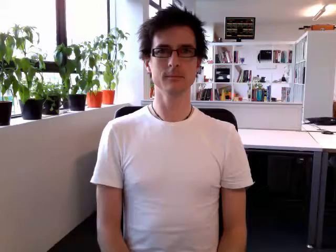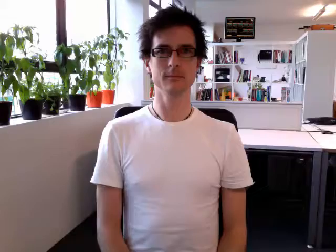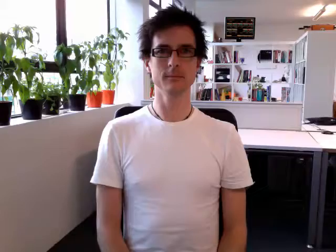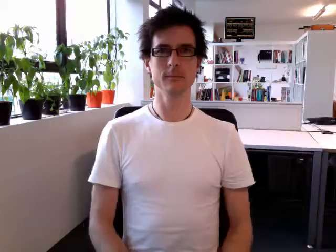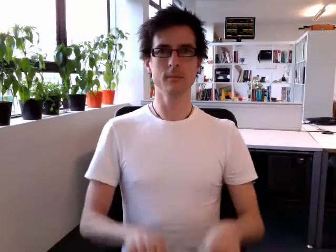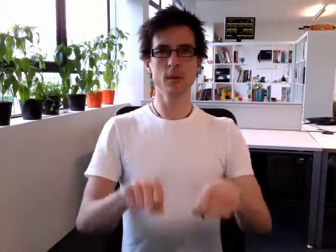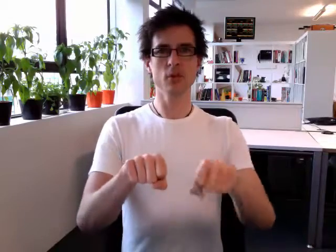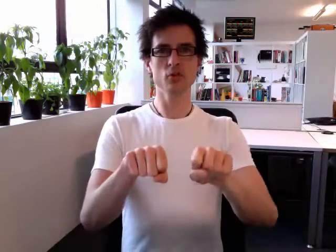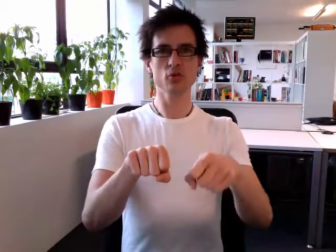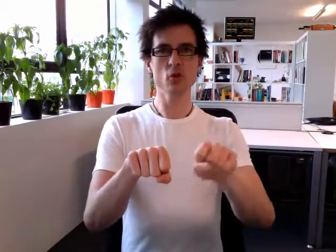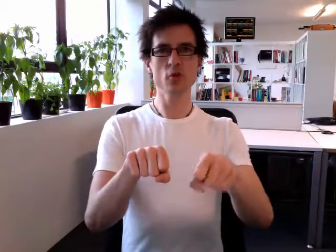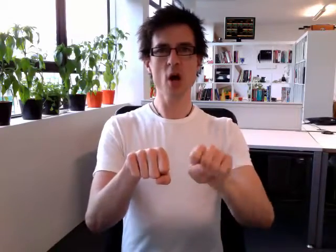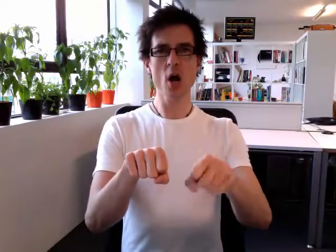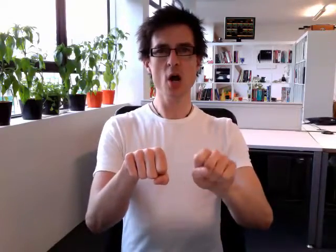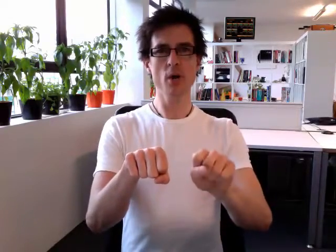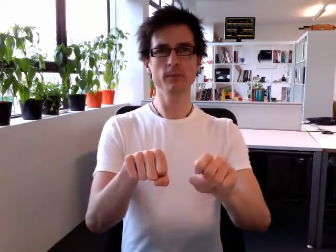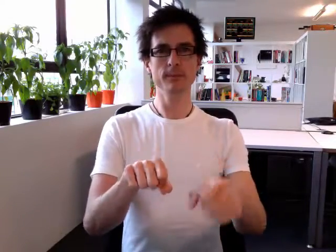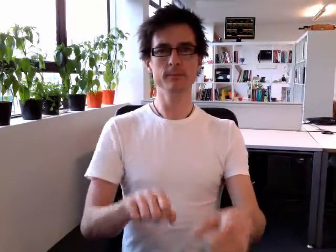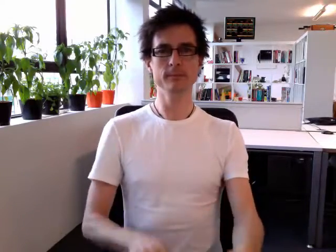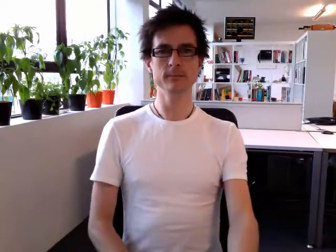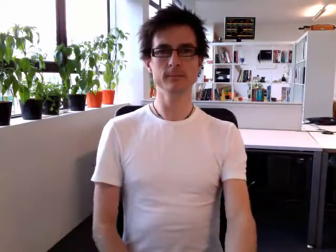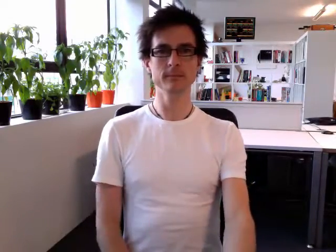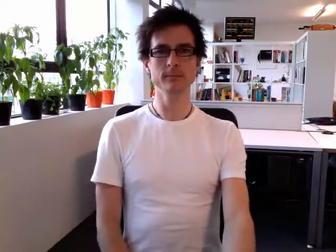scooter